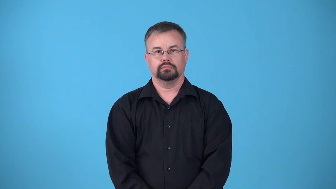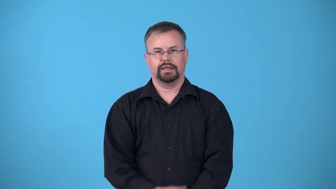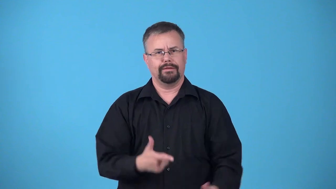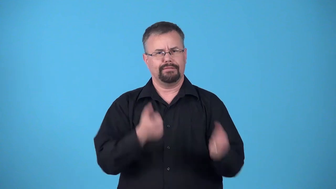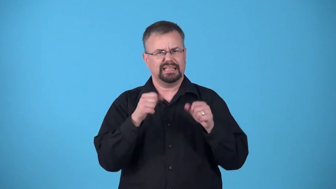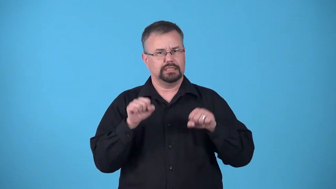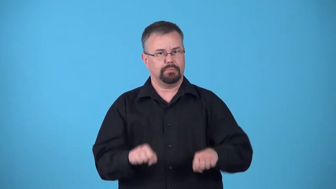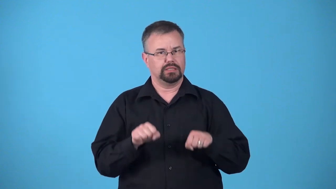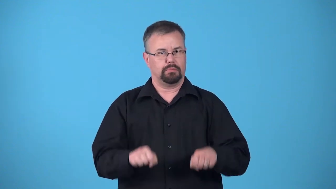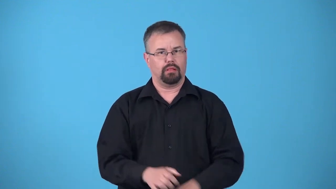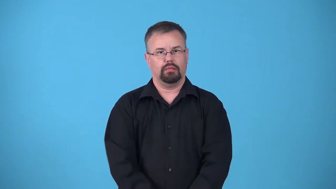hell for leather